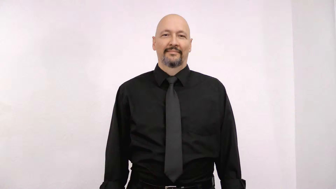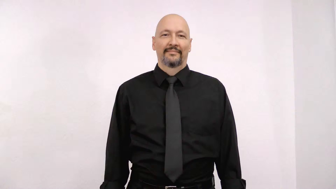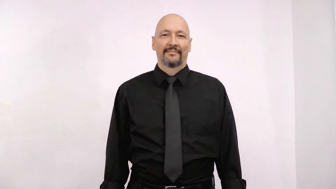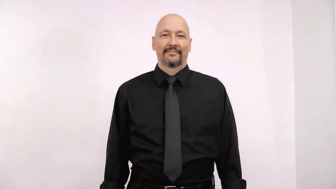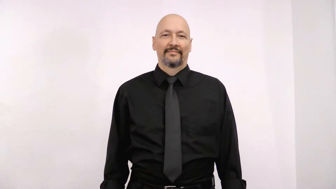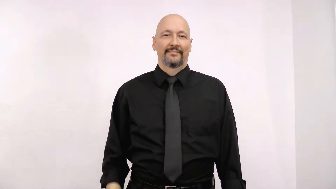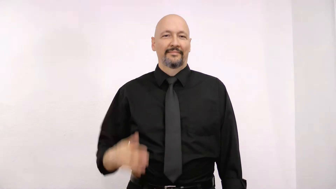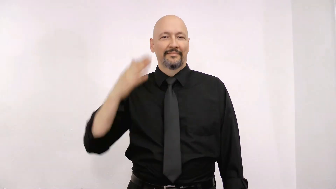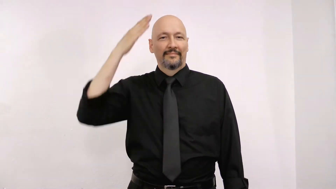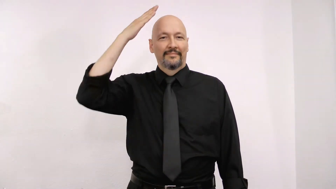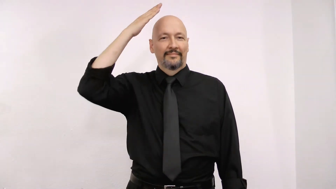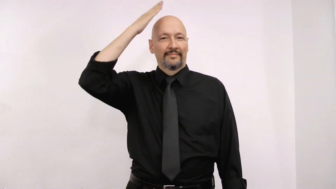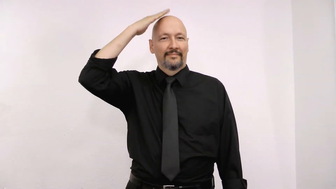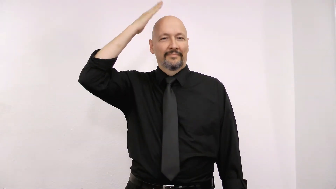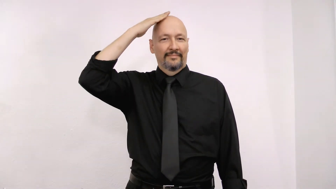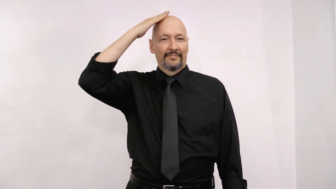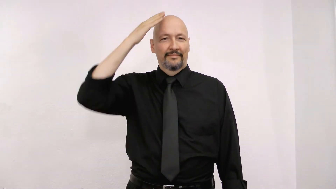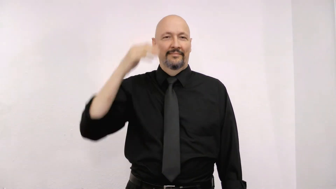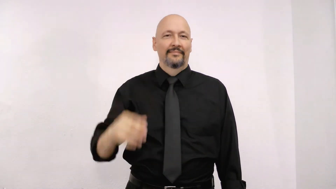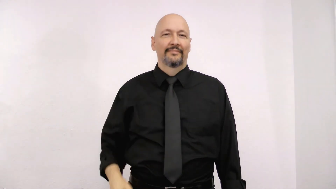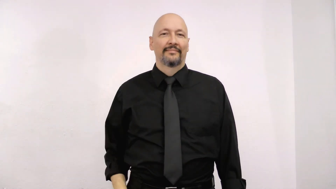HAT-[version]